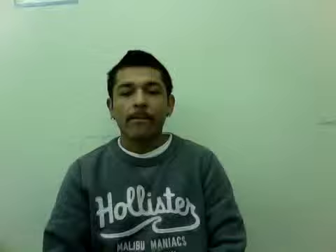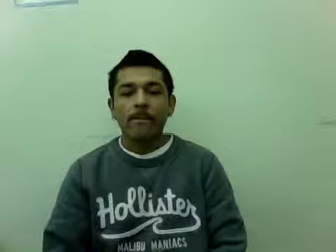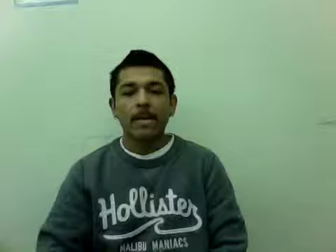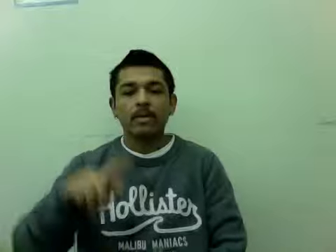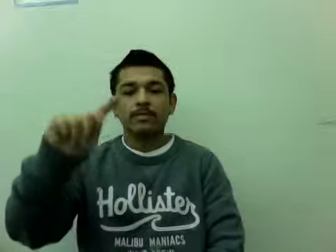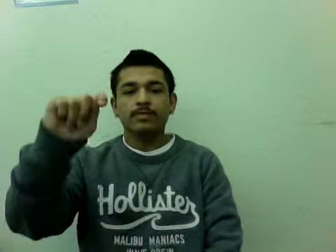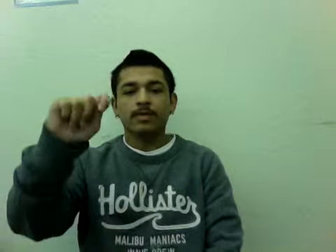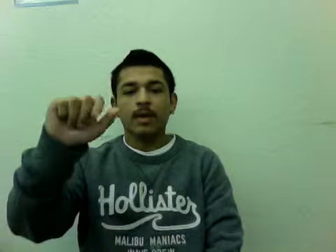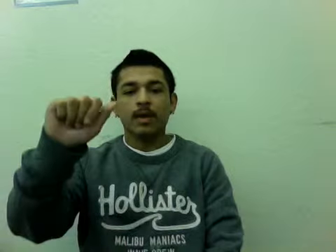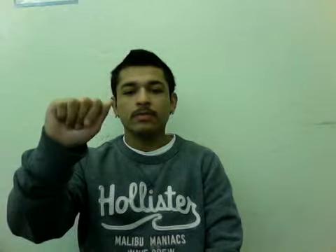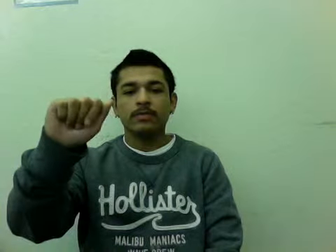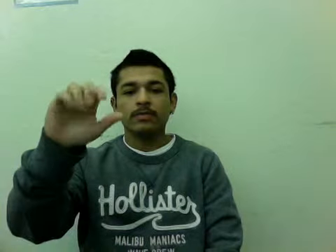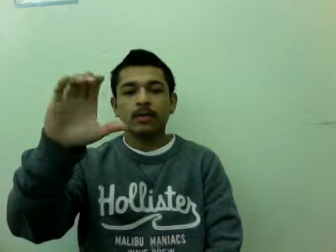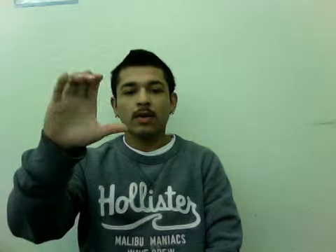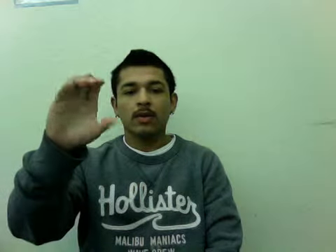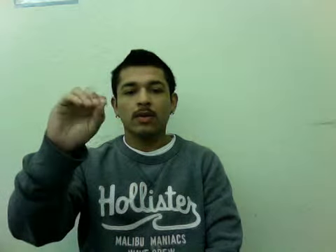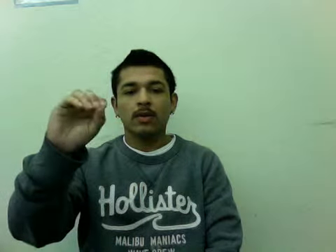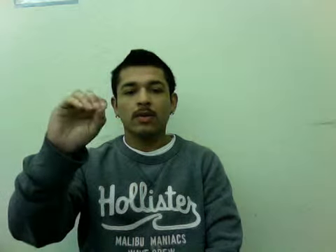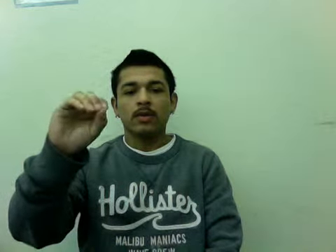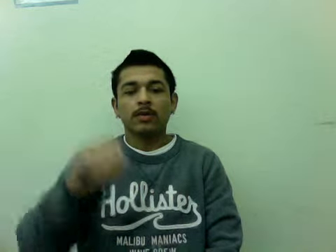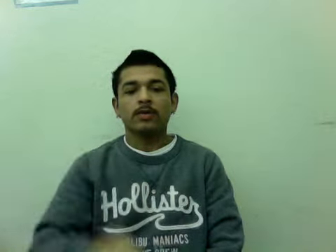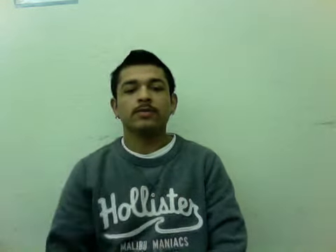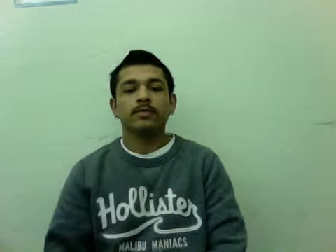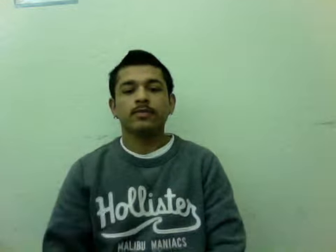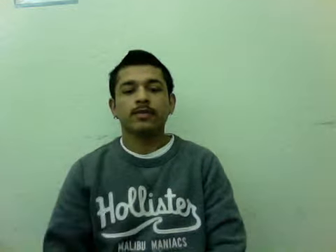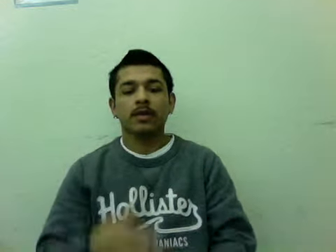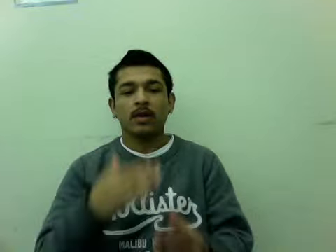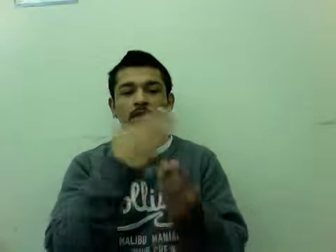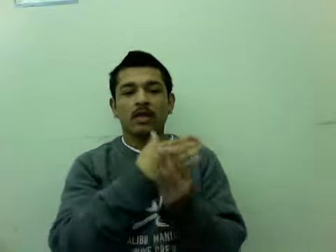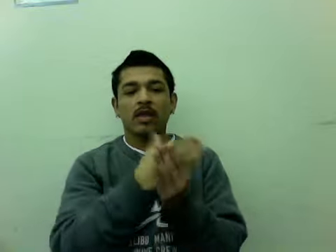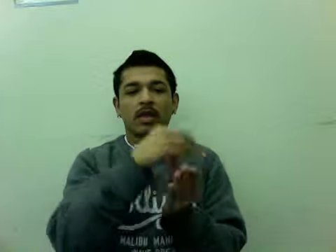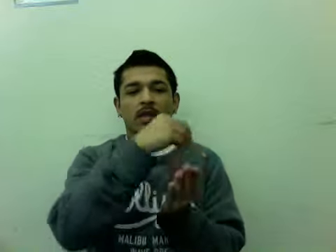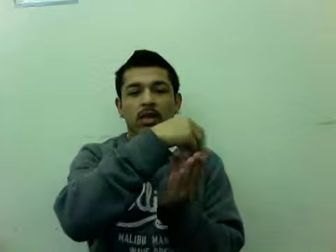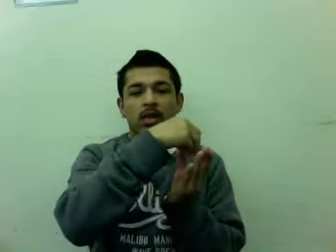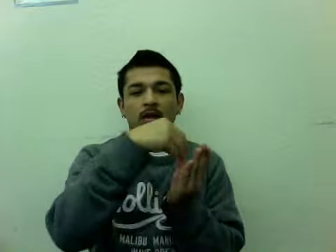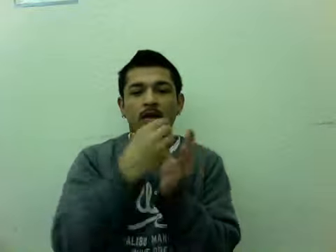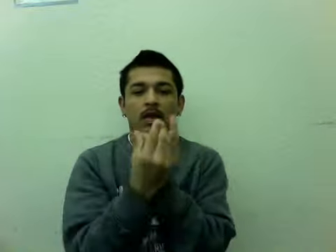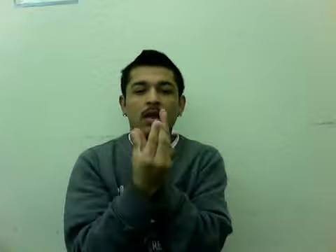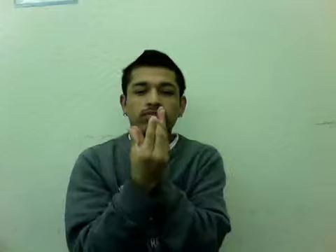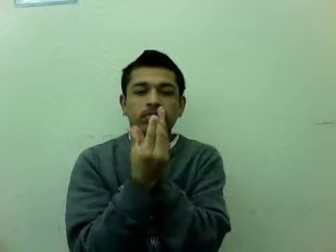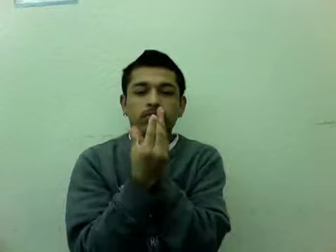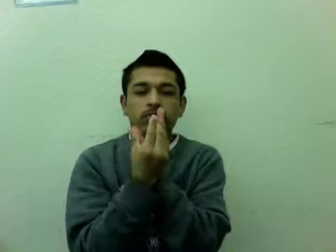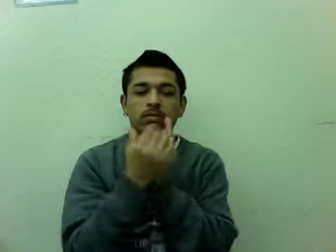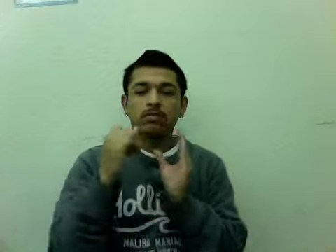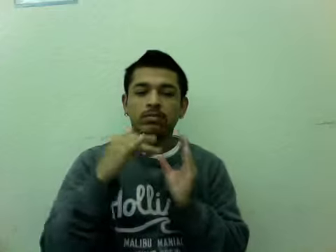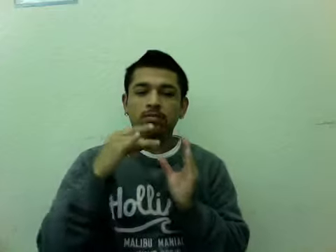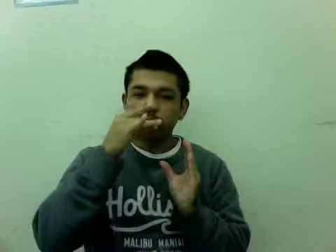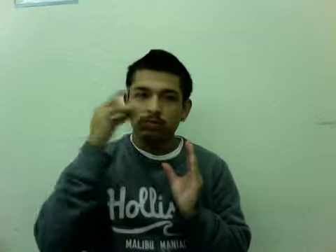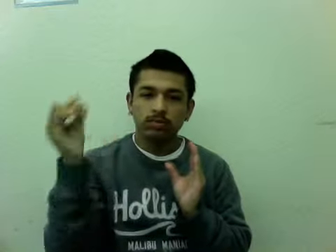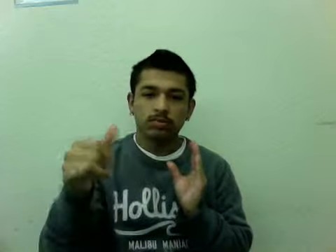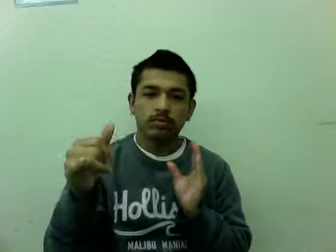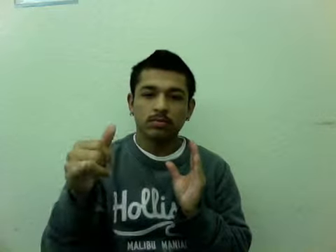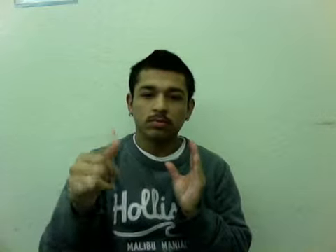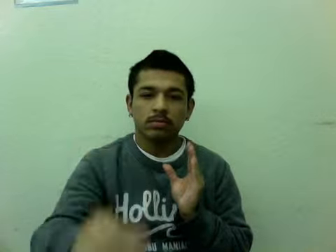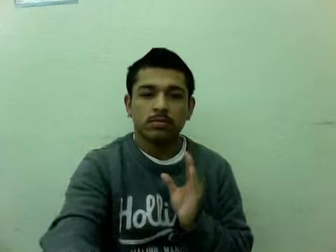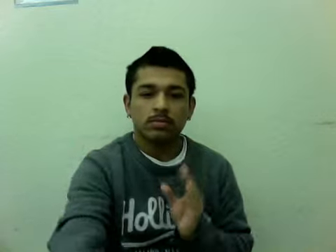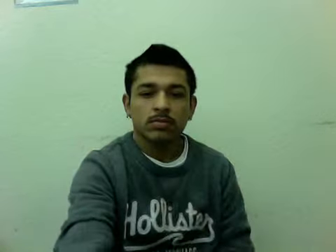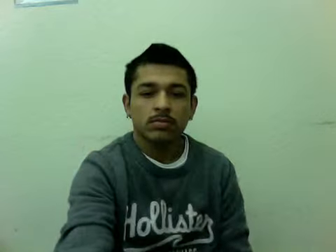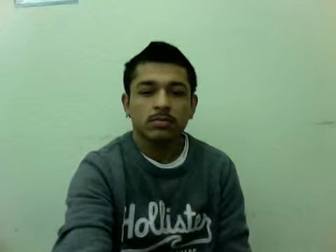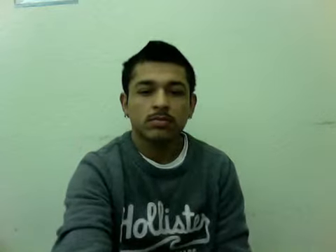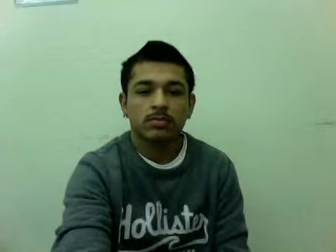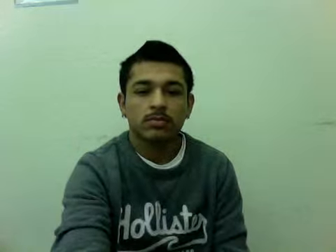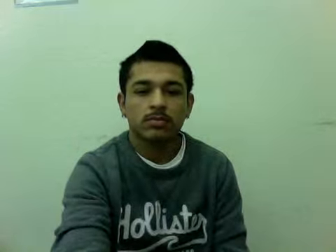Taco